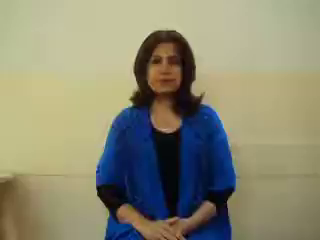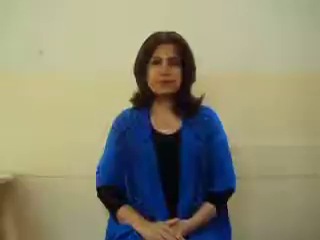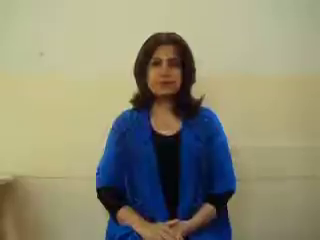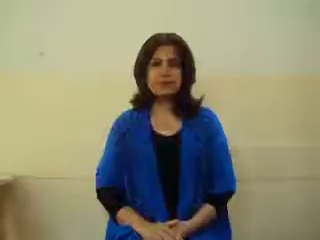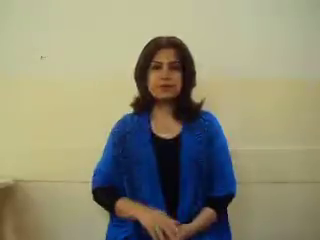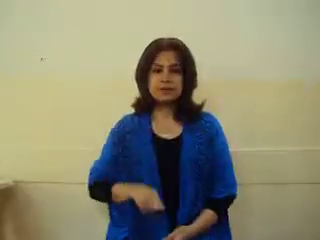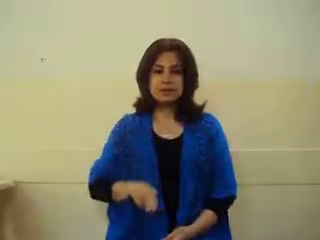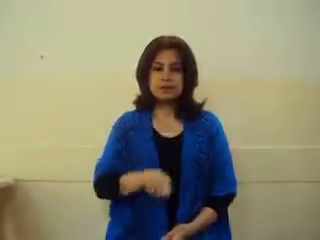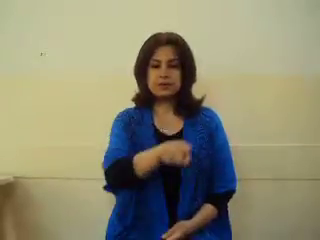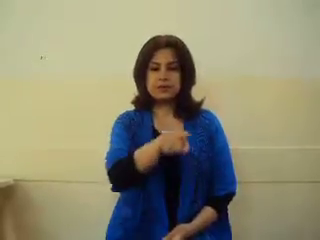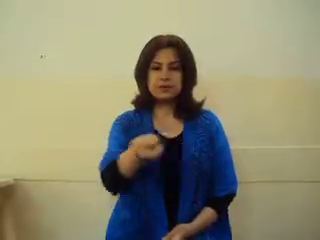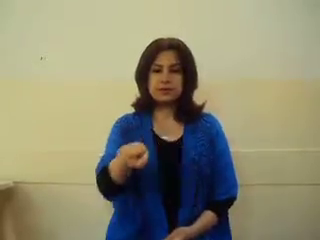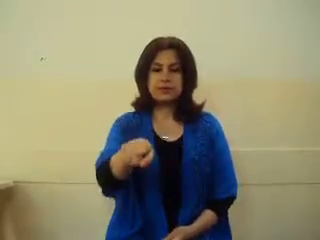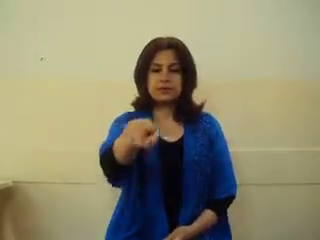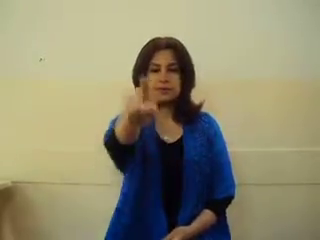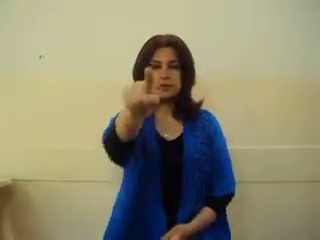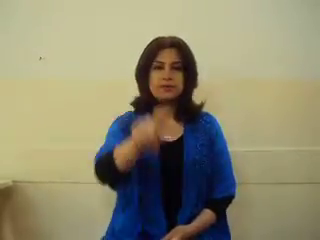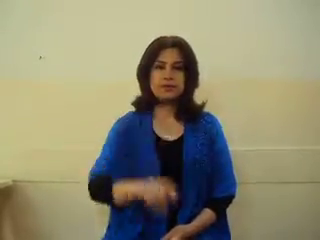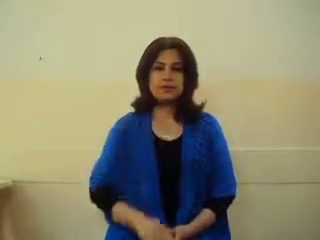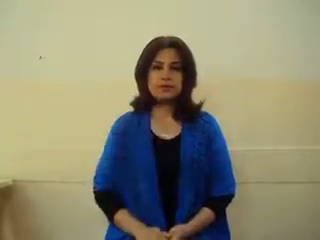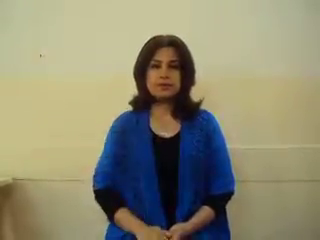zigzagwalk